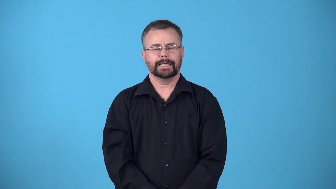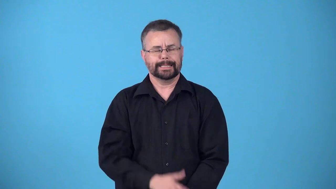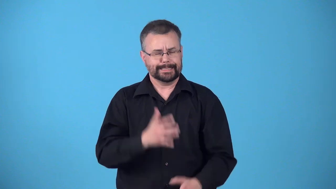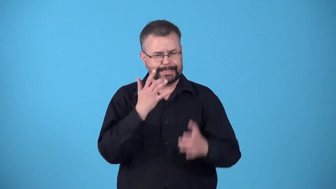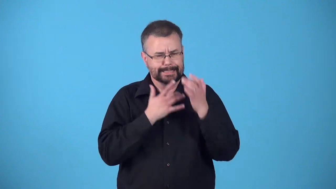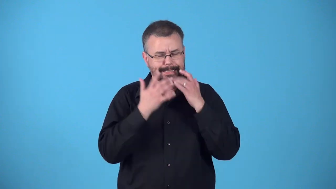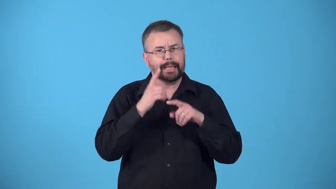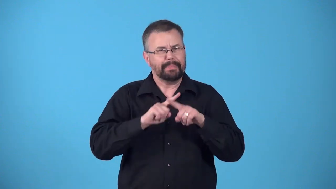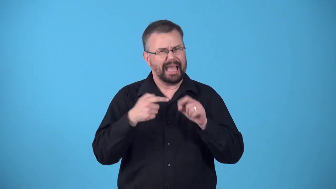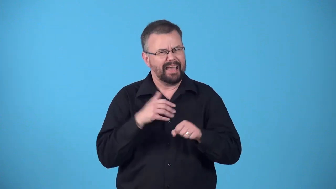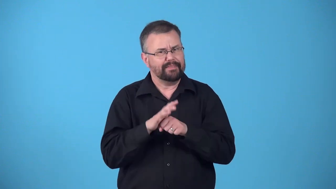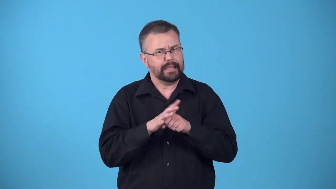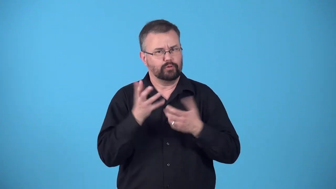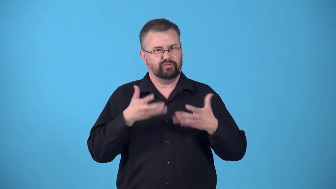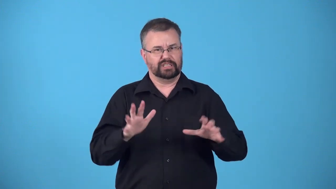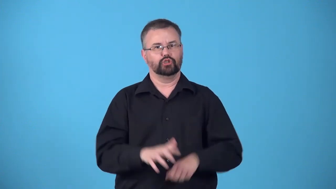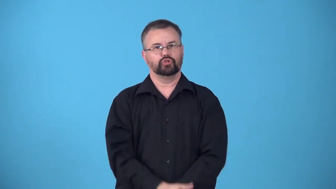bare bones